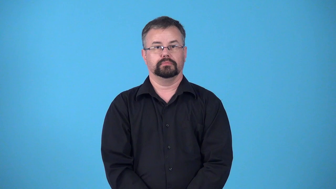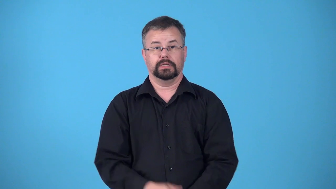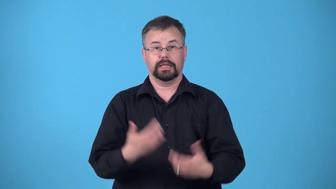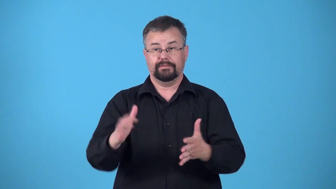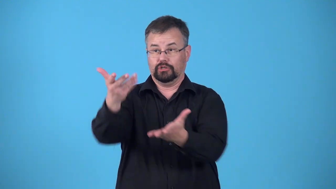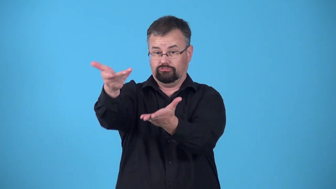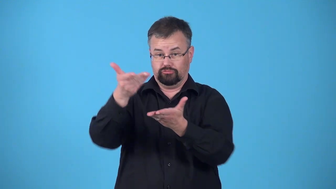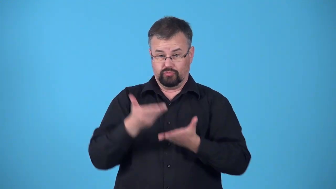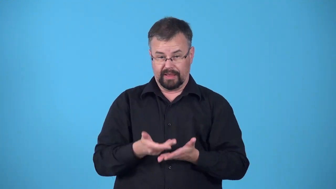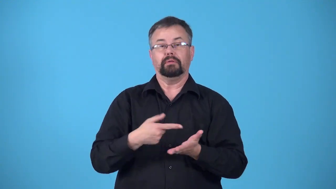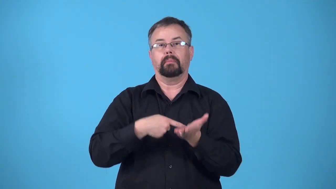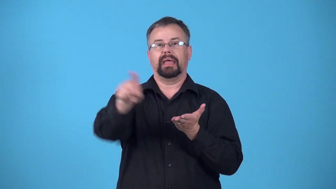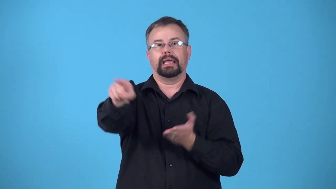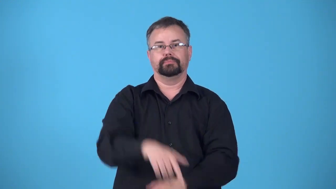C.O.D.